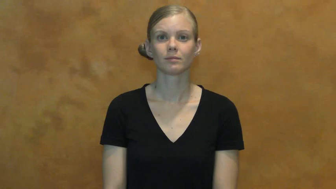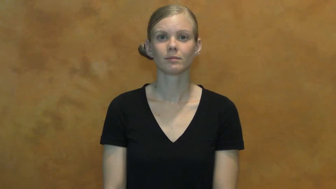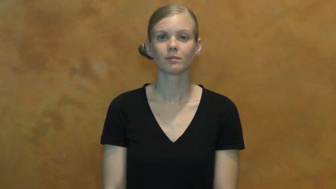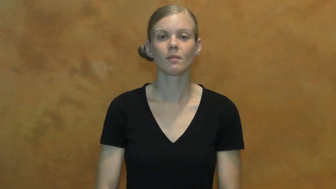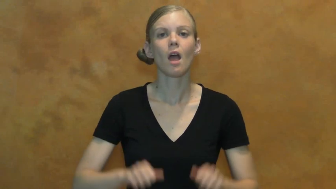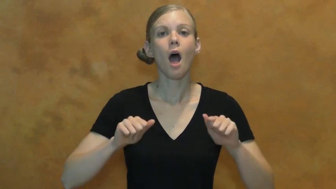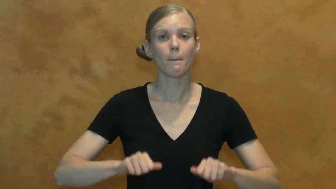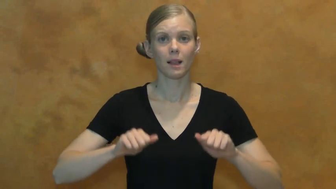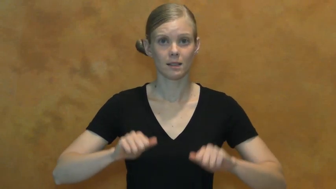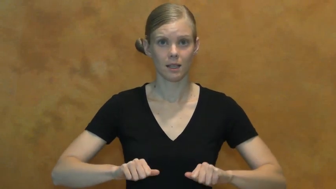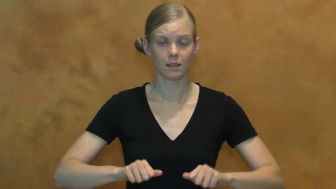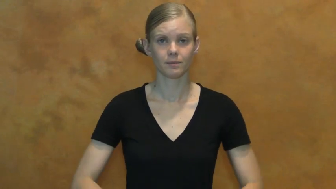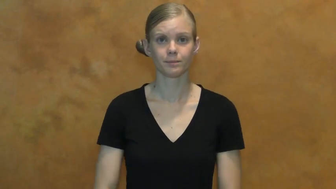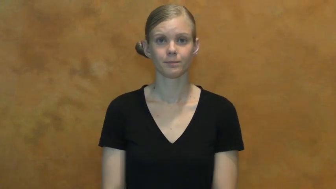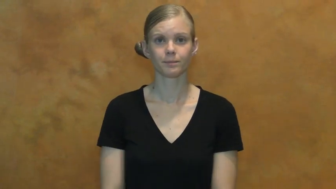ability